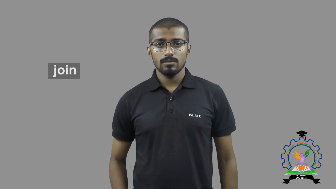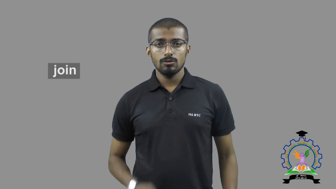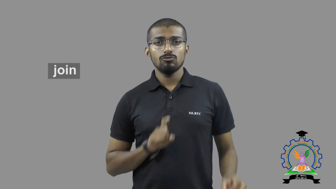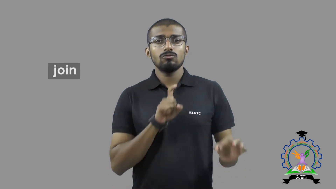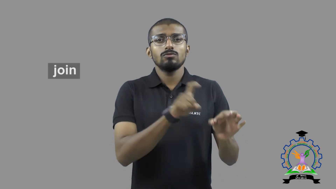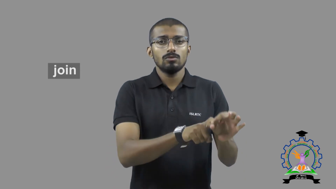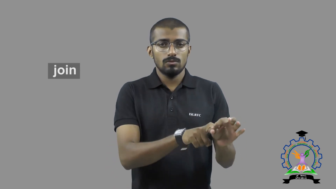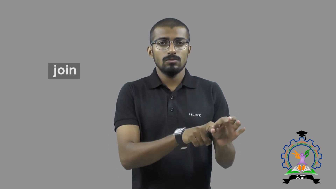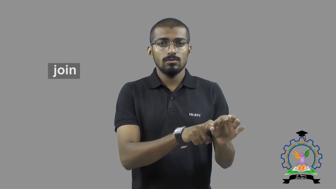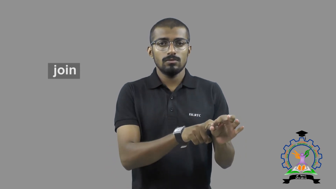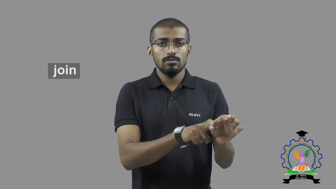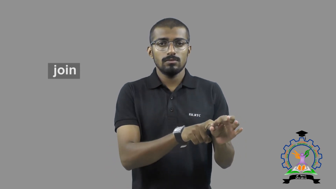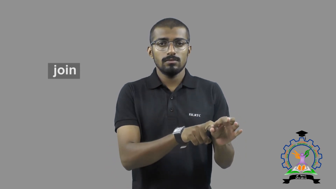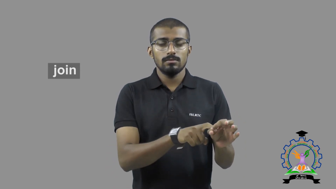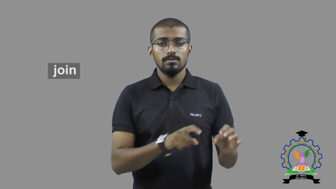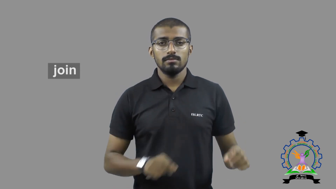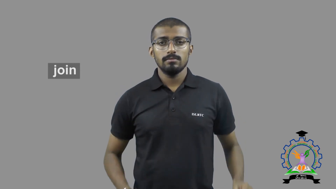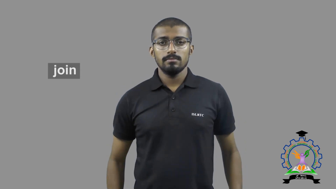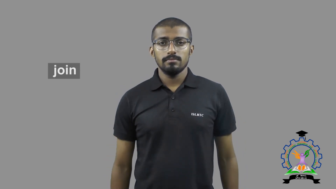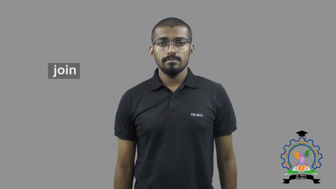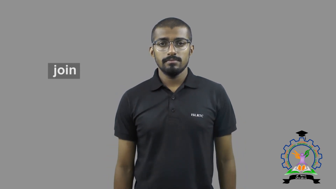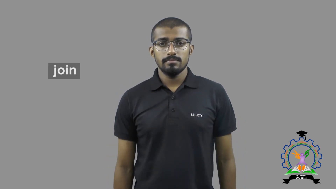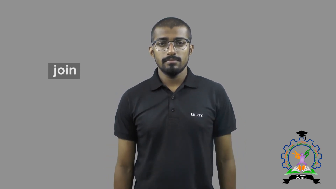join sign 1